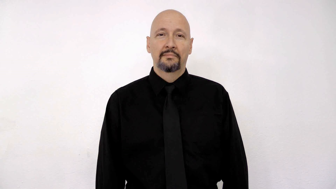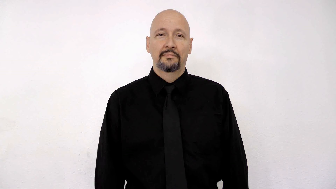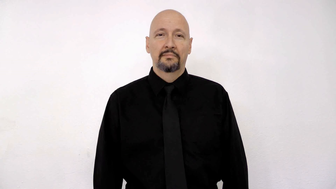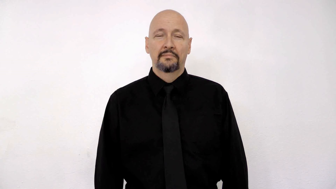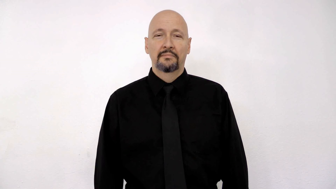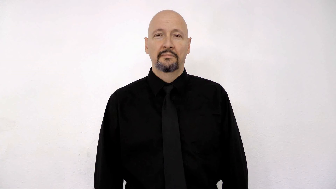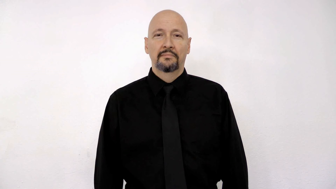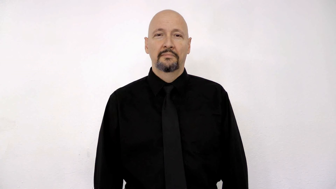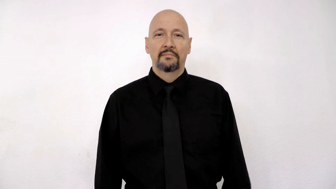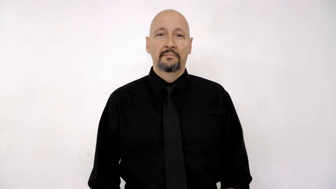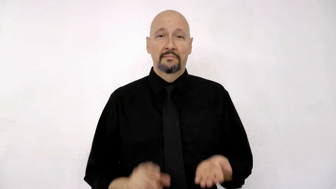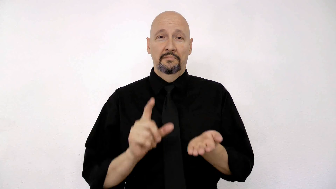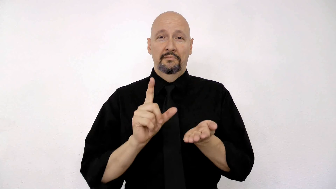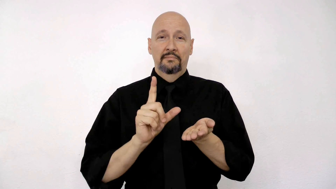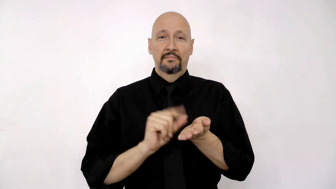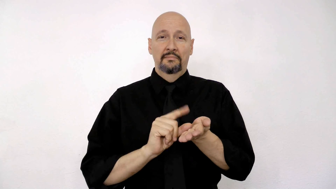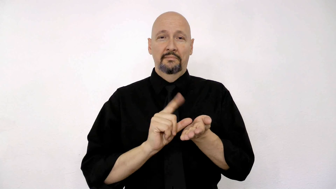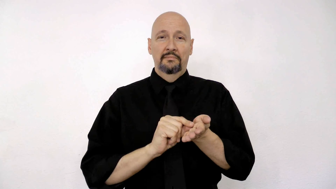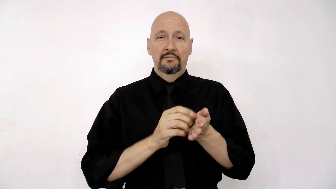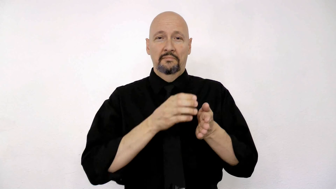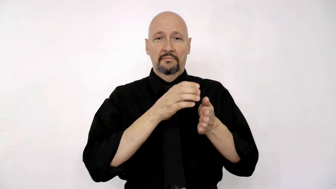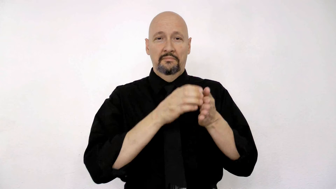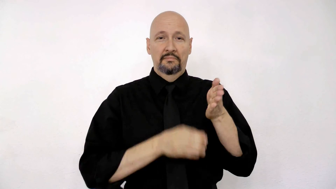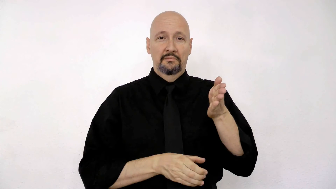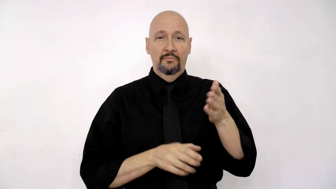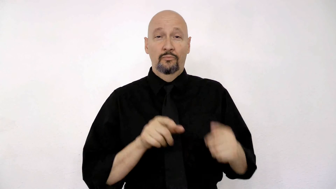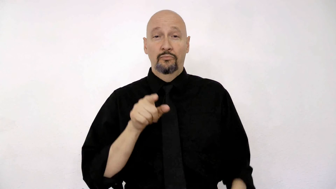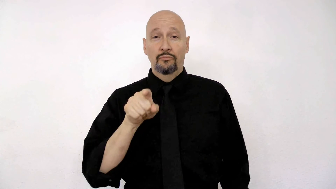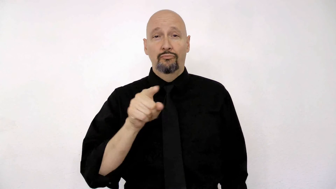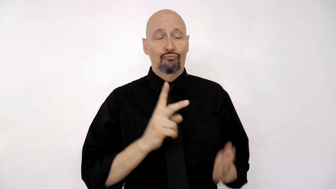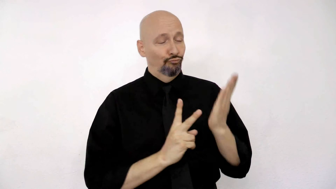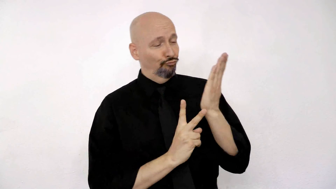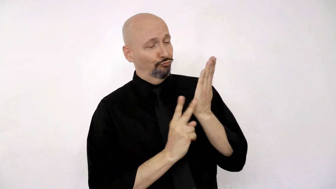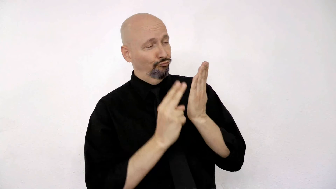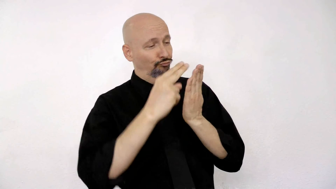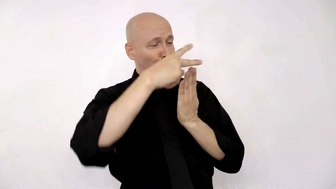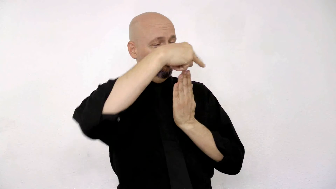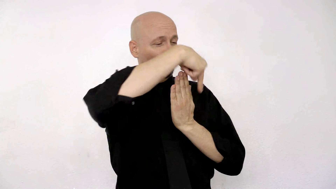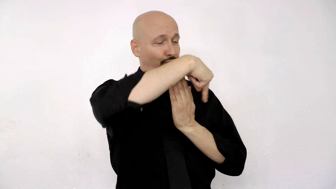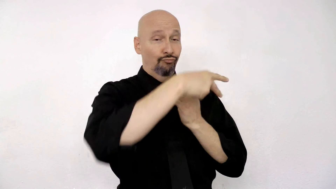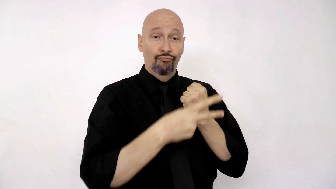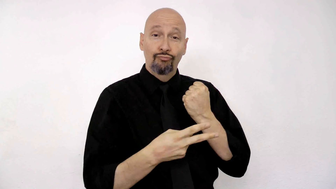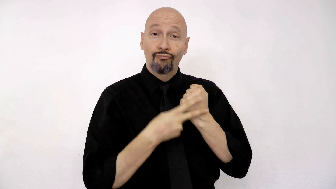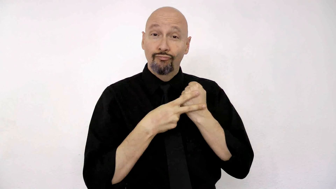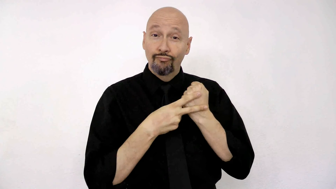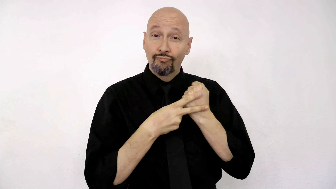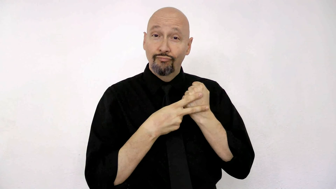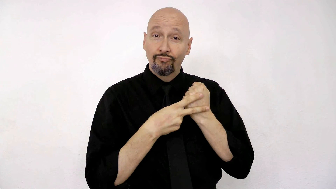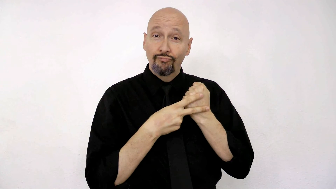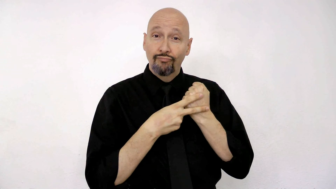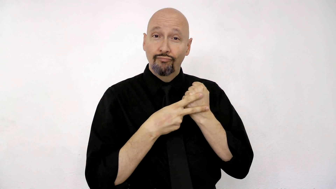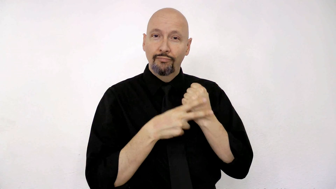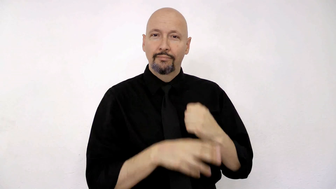NEWS ARTICLE YOU CLIP-OUT SAVE-[retain]?